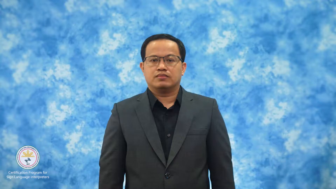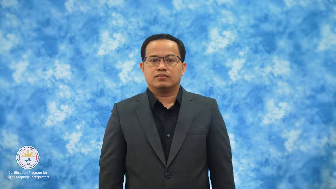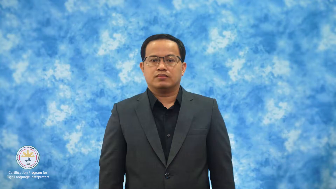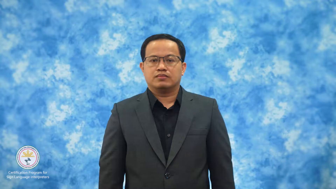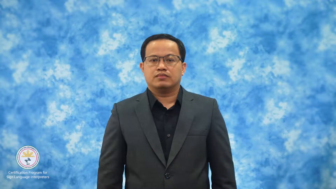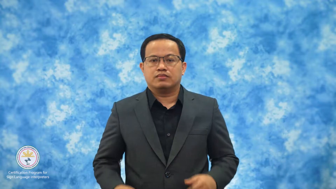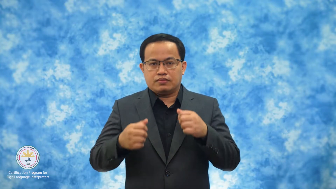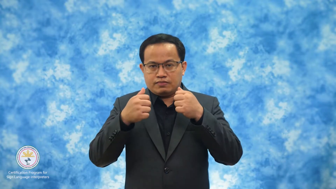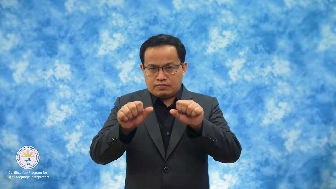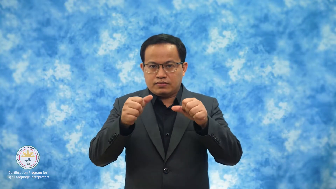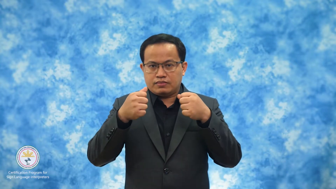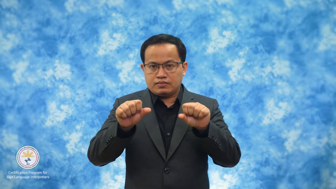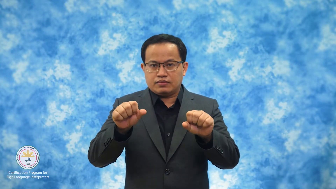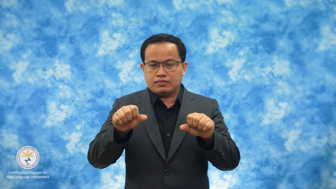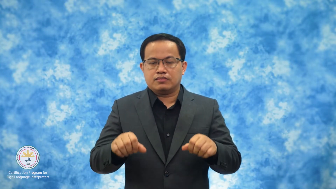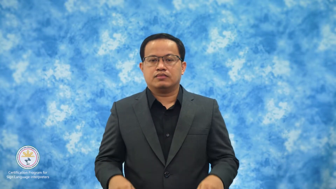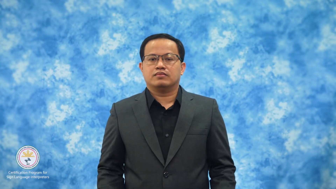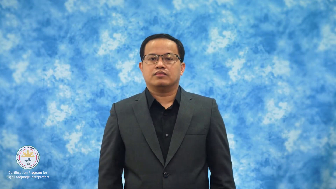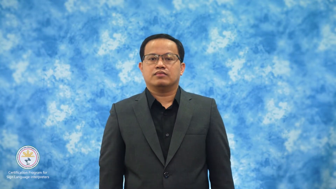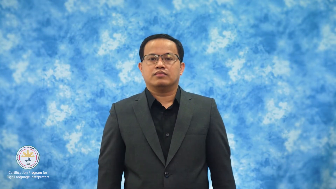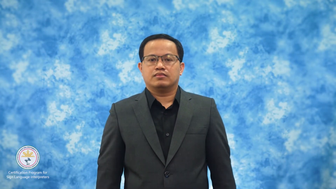Effort